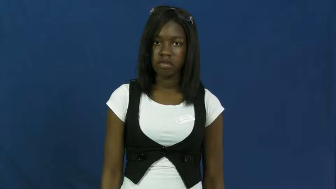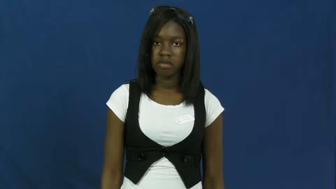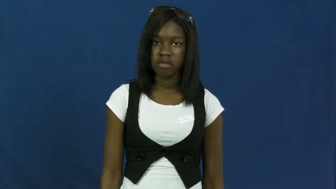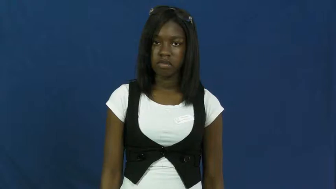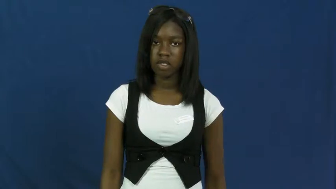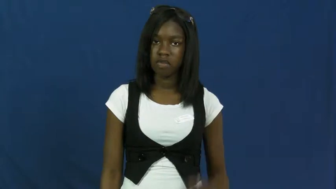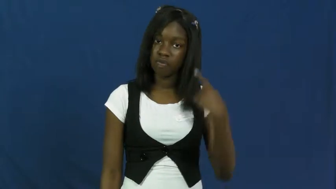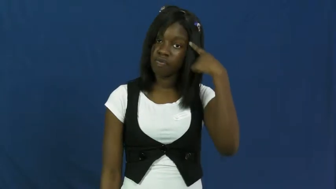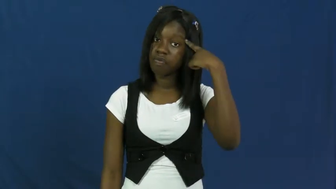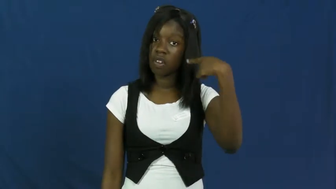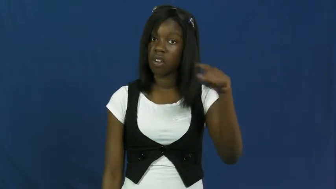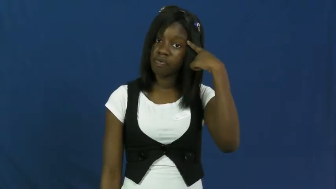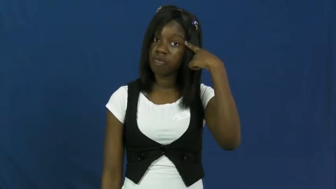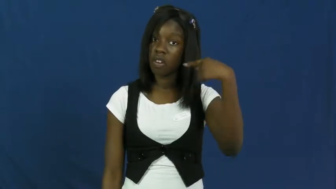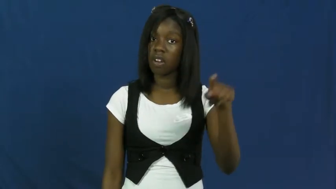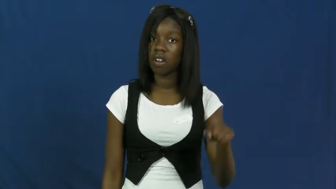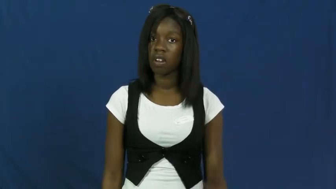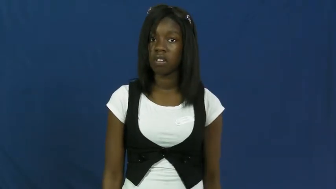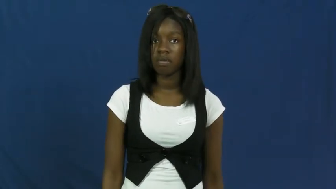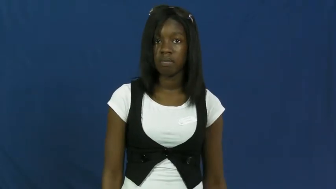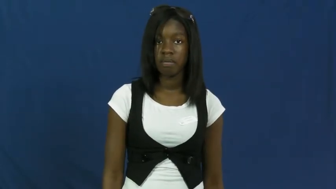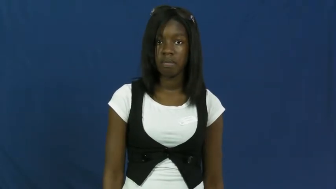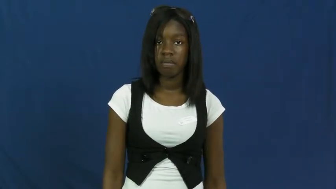to,for- I run to increase health. I run for my health